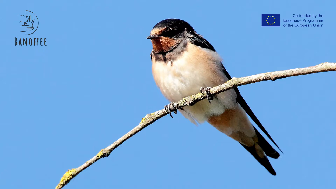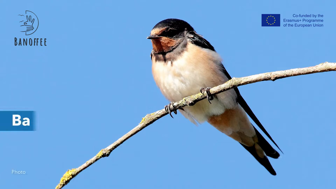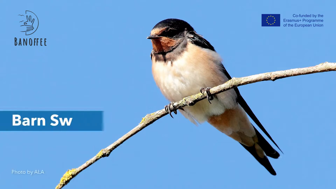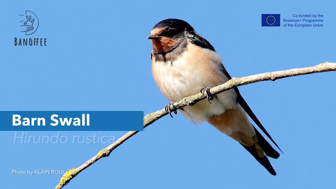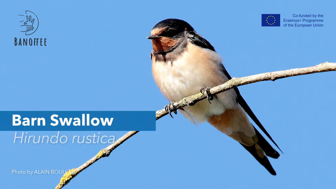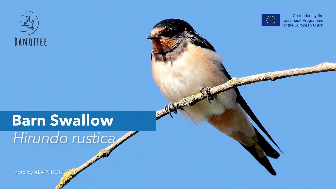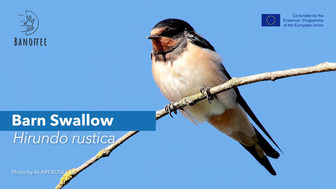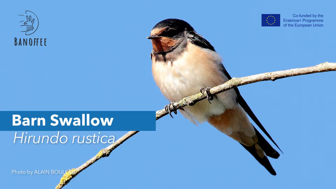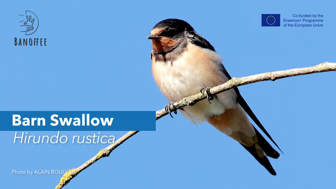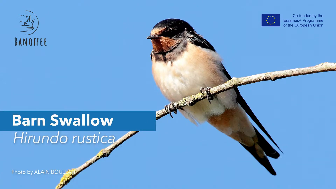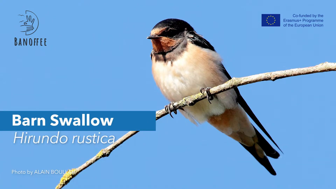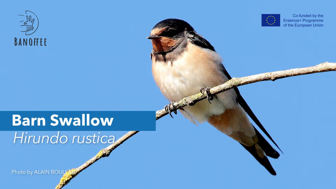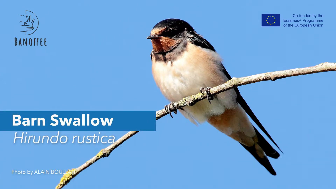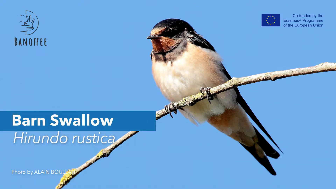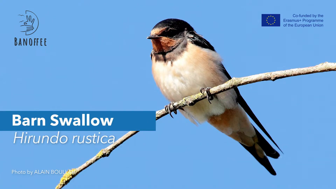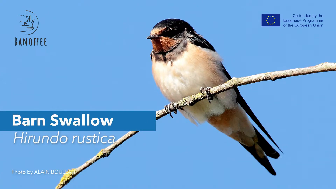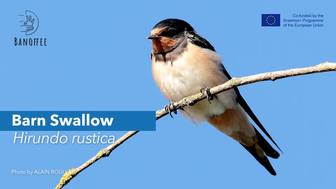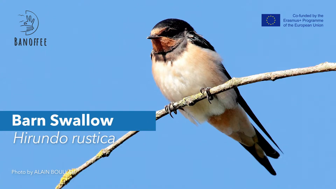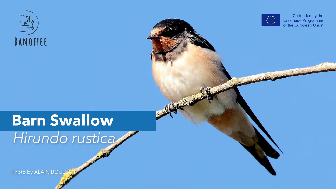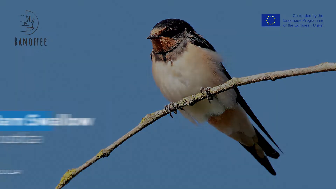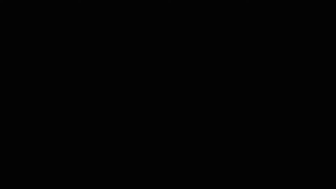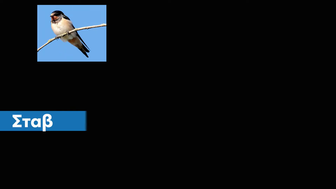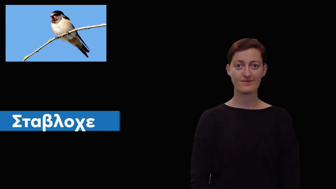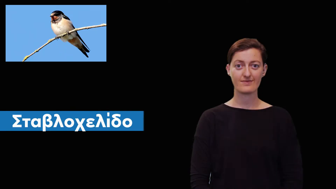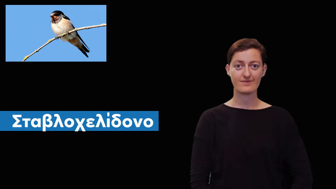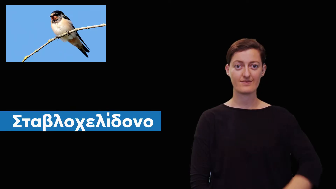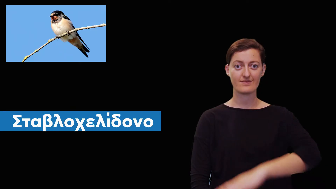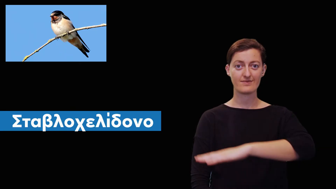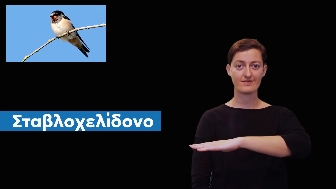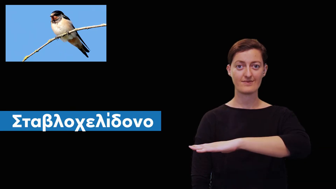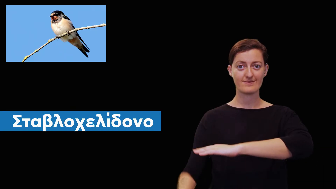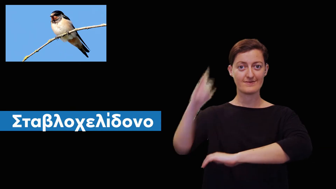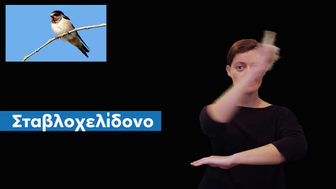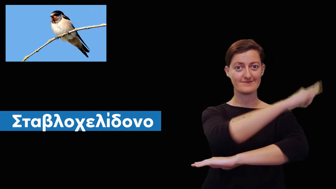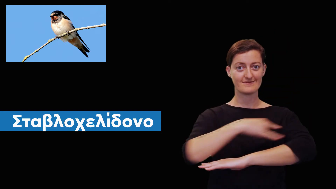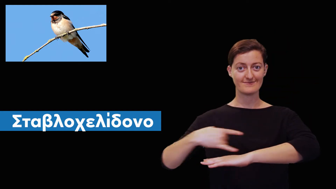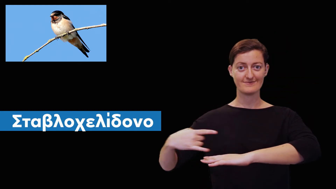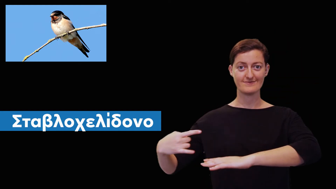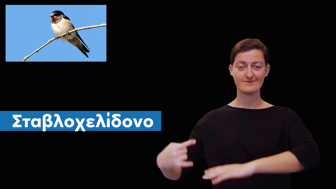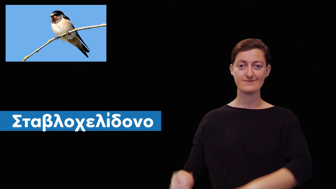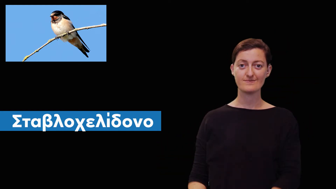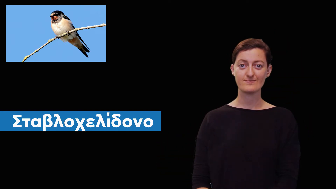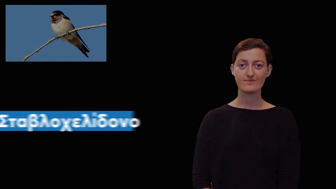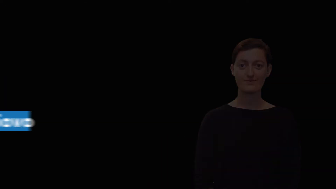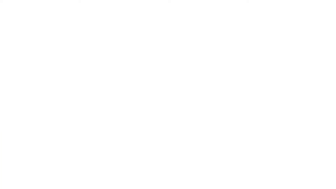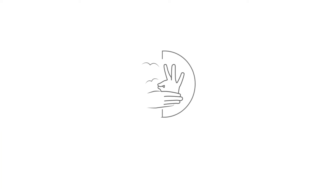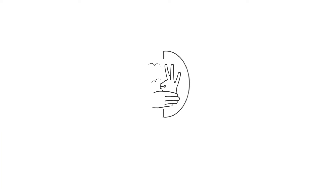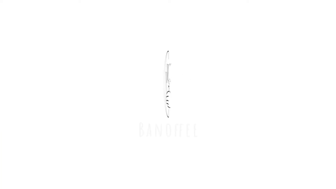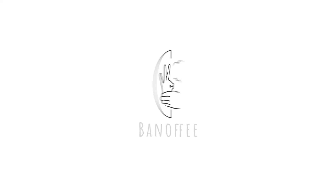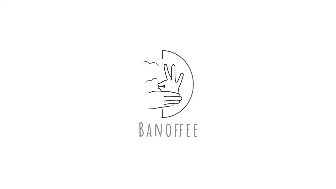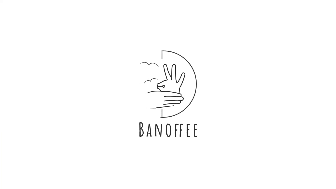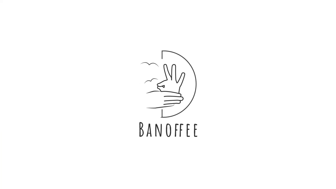Barn Swallow